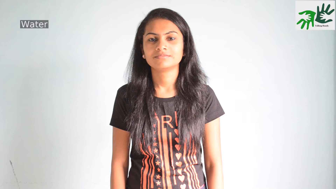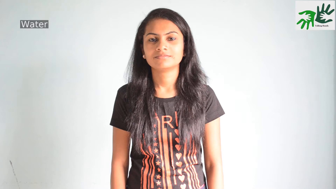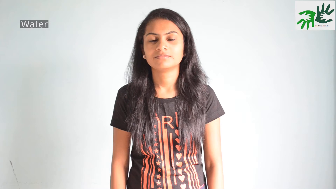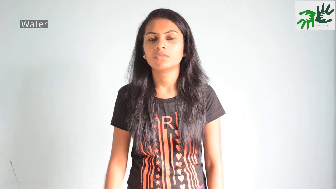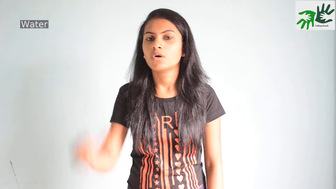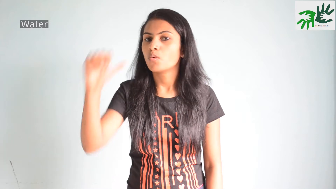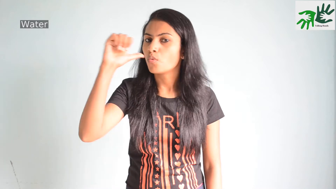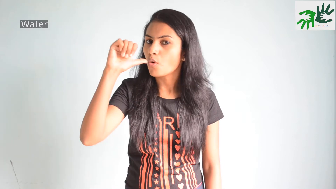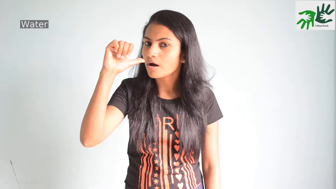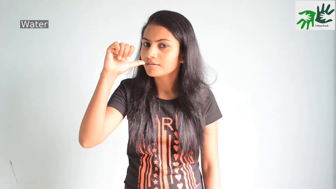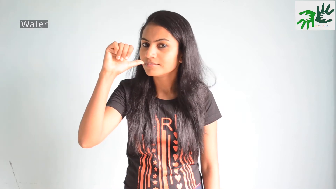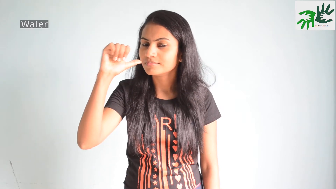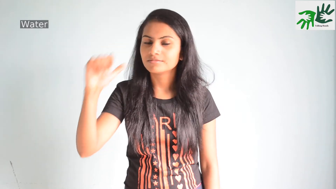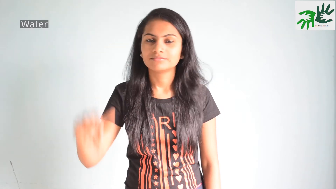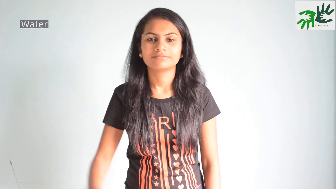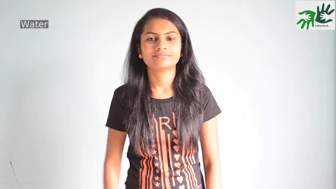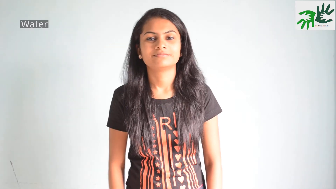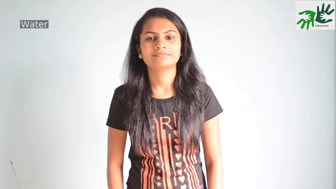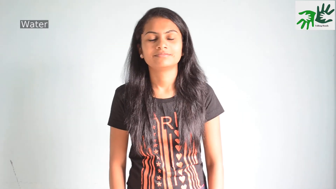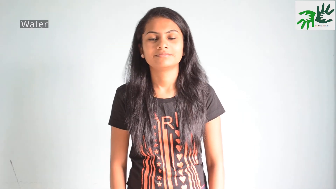Water